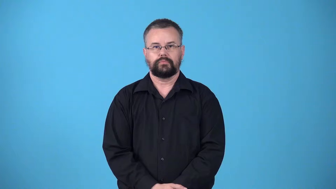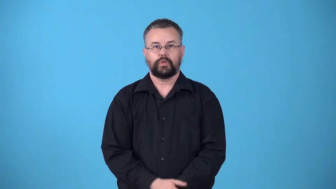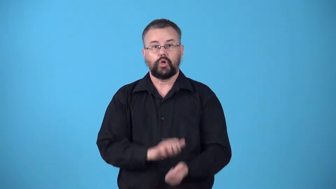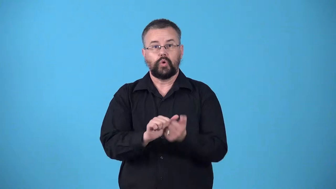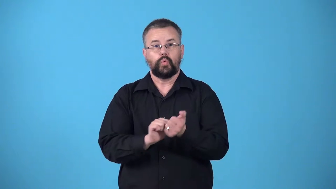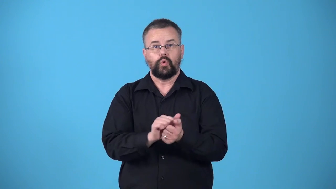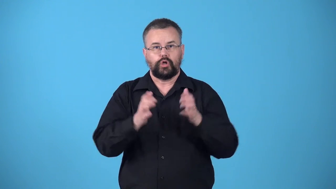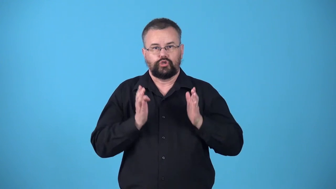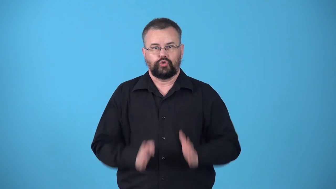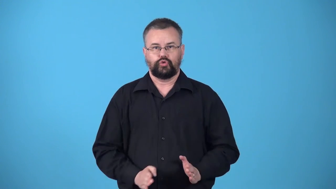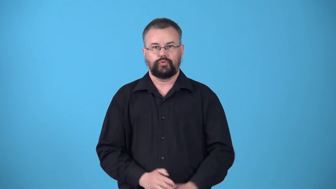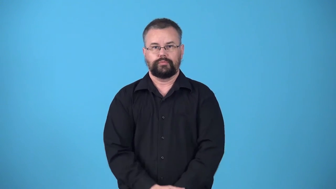washer-person